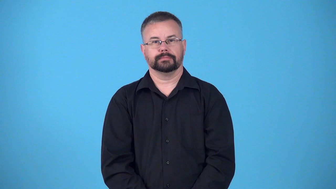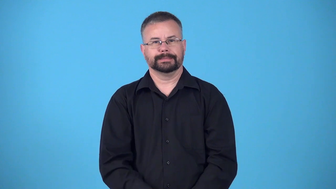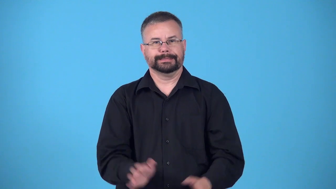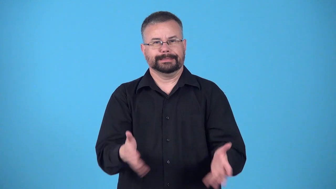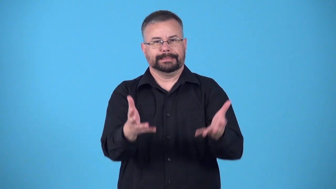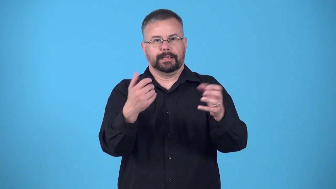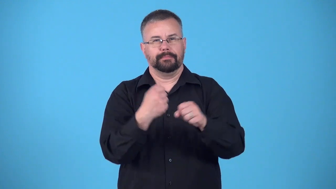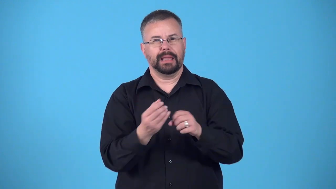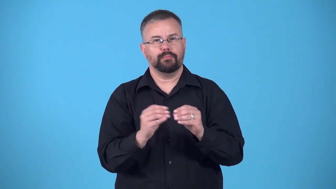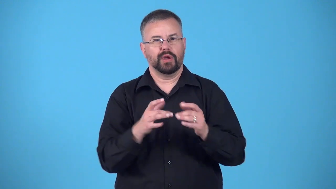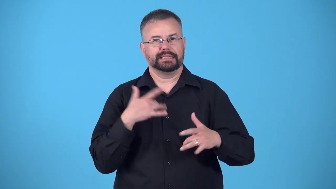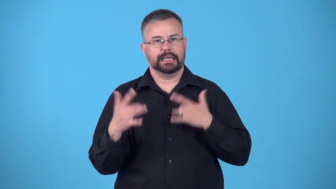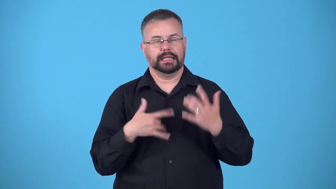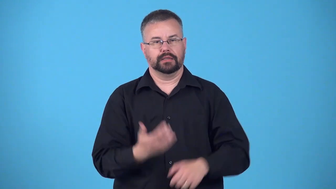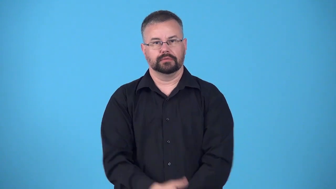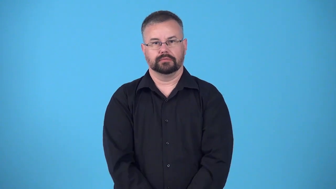spice up